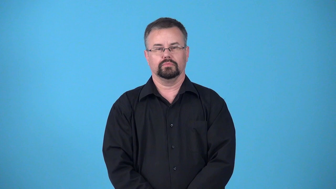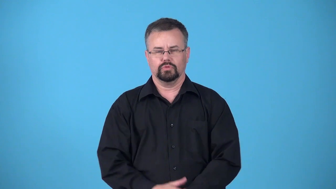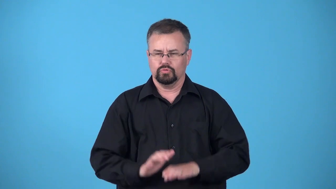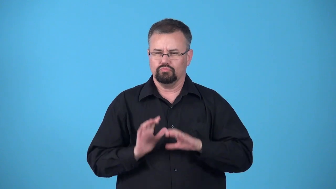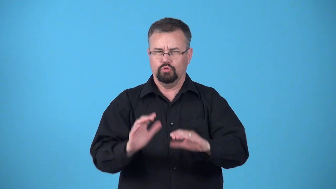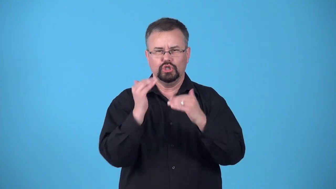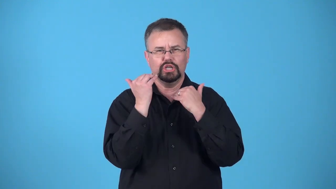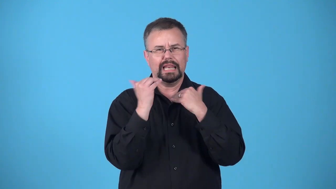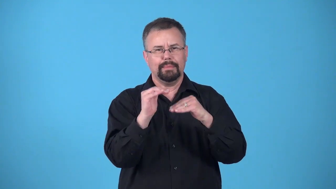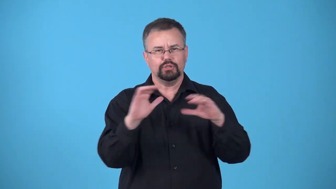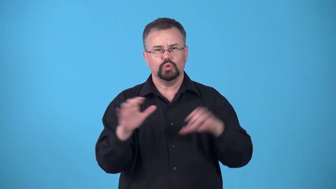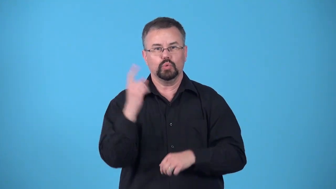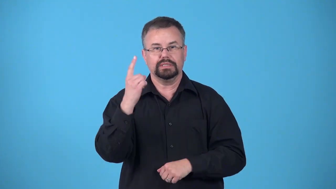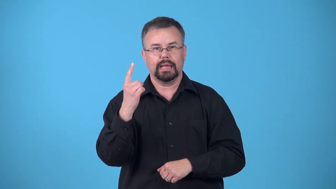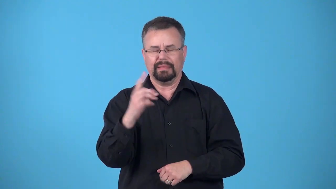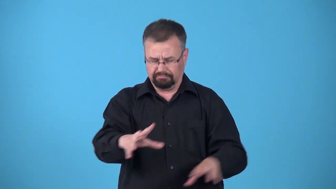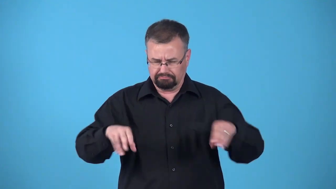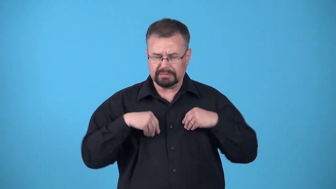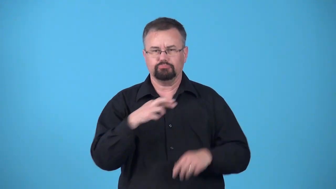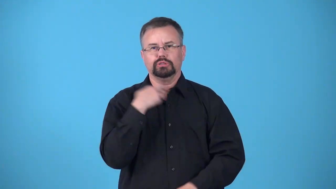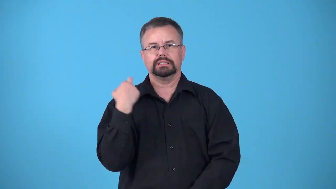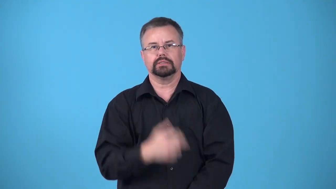sail close to the wind